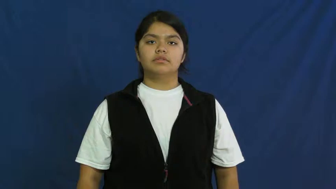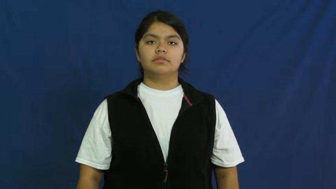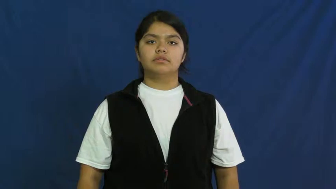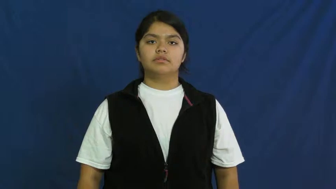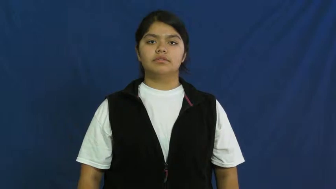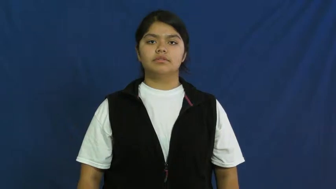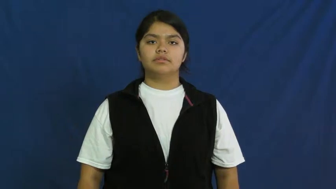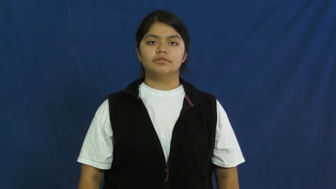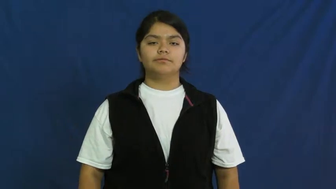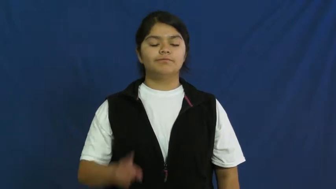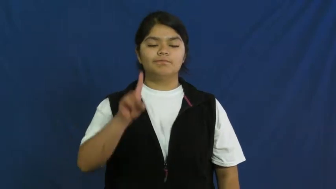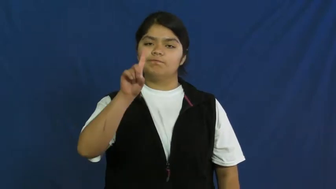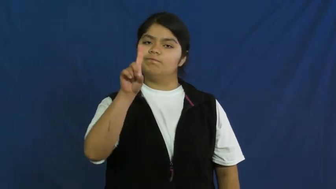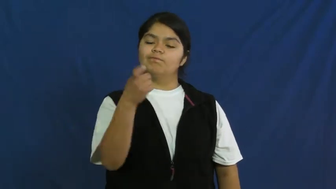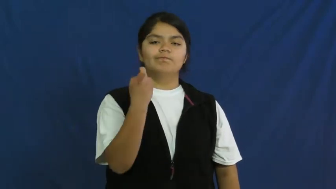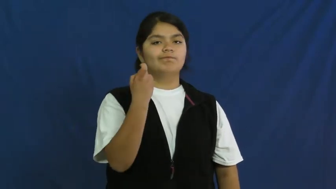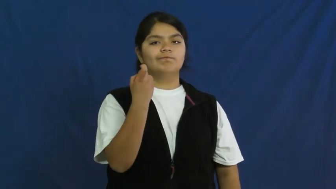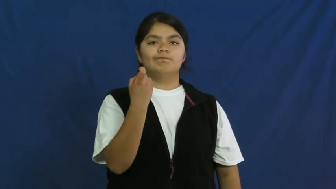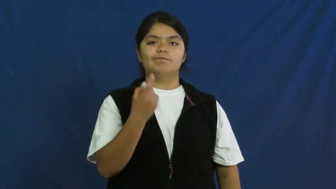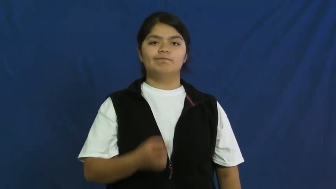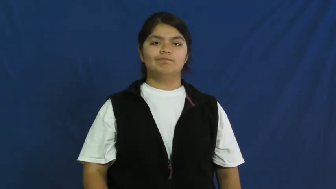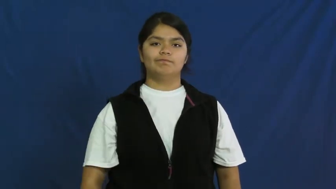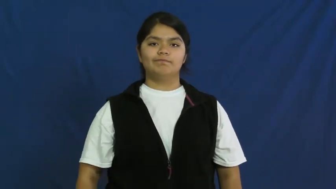incapable,can't